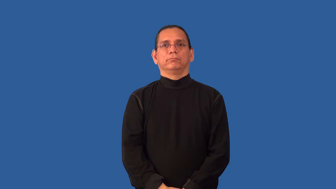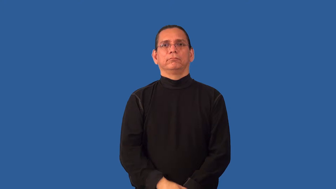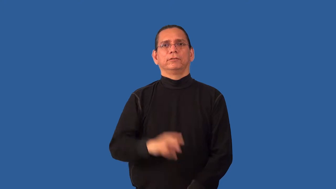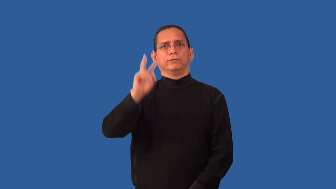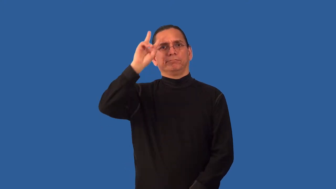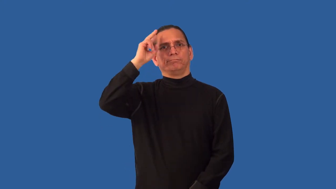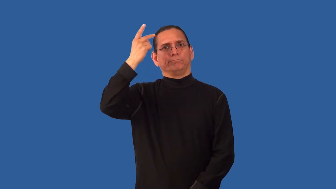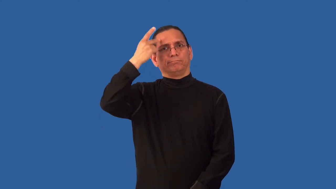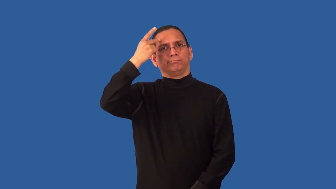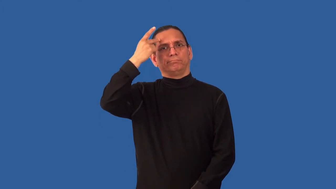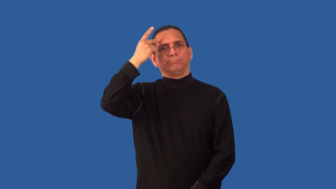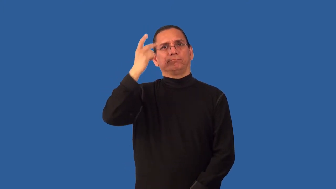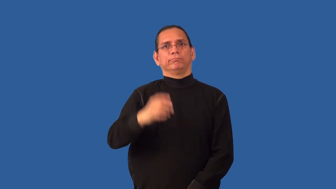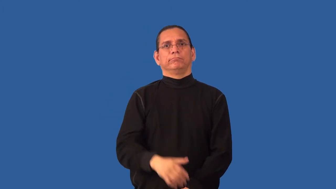misinterpret,misapprehend